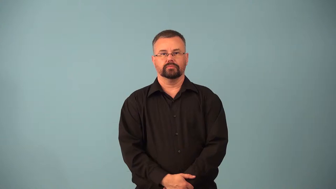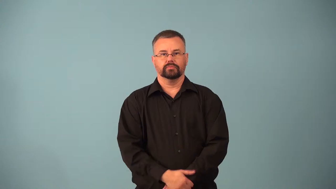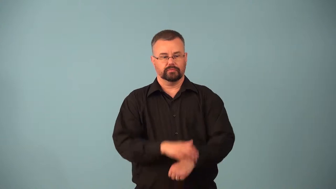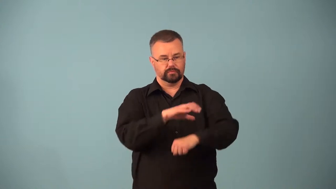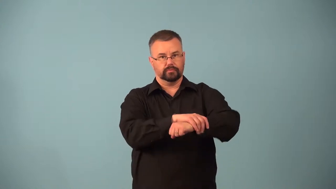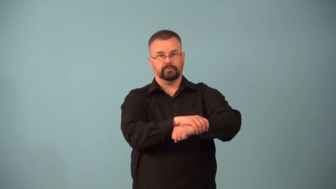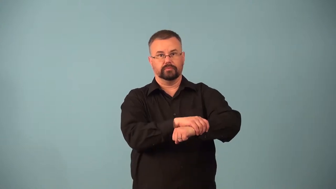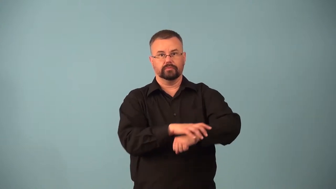armband,armlet